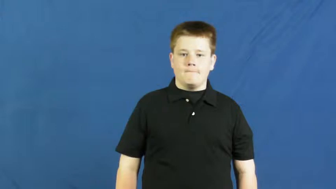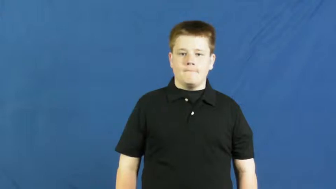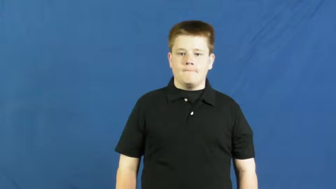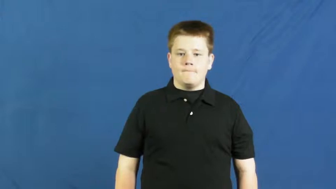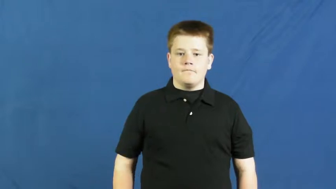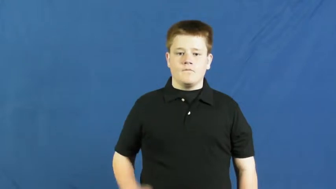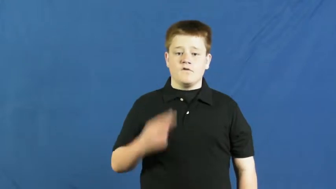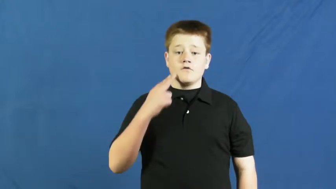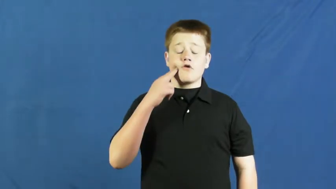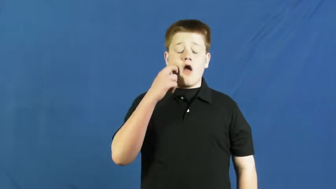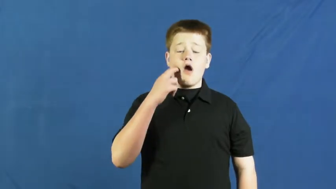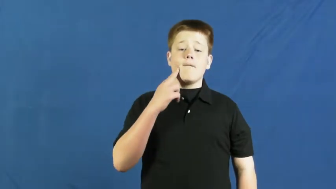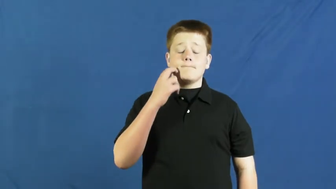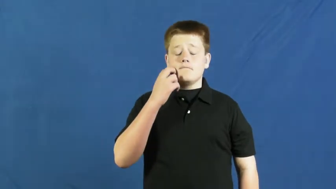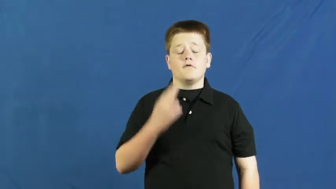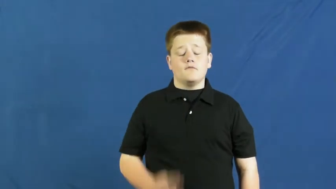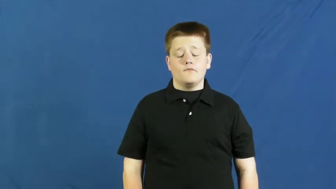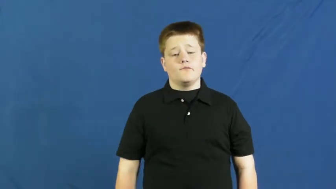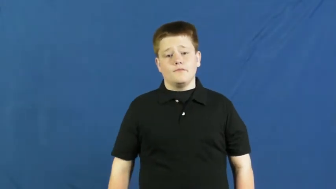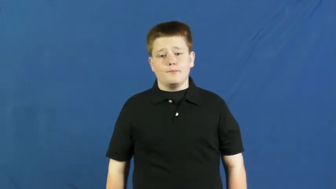gum